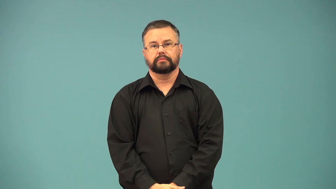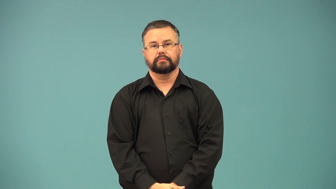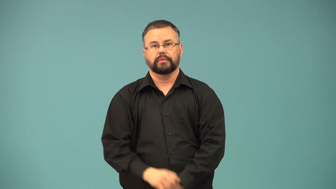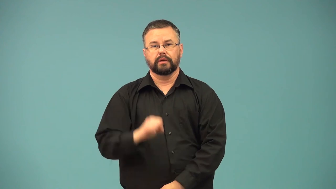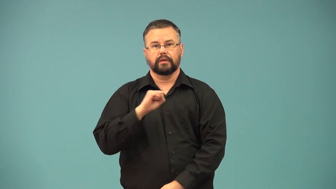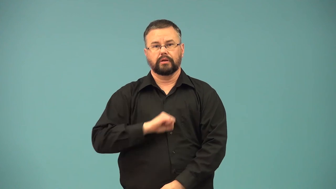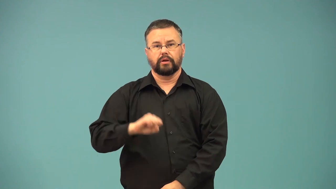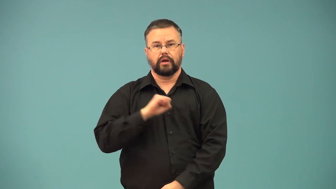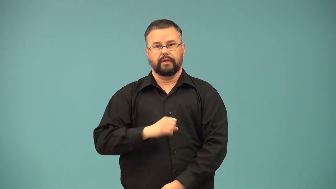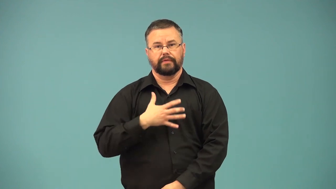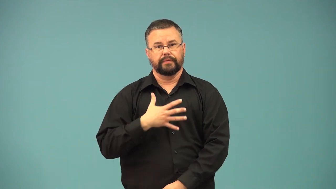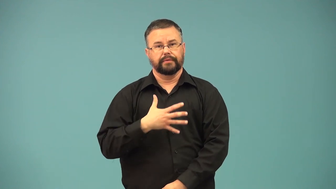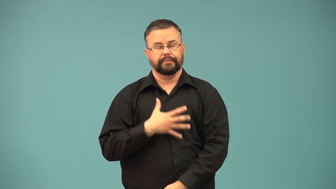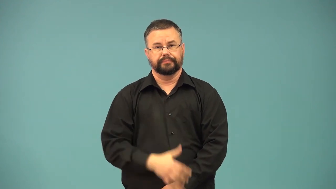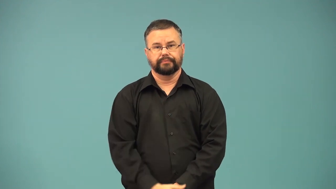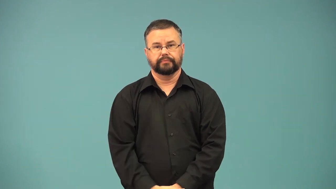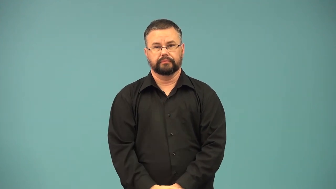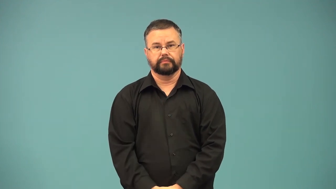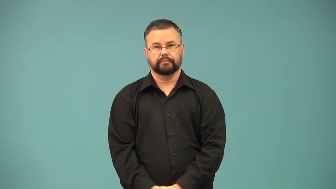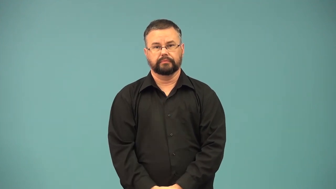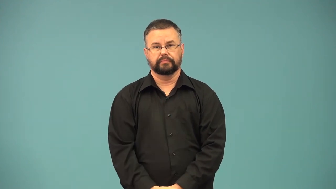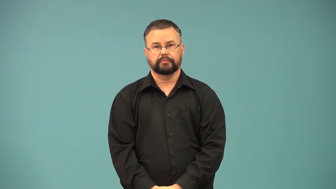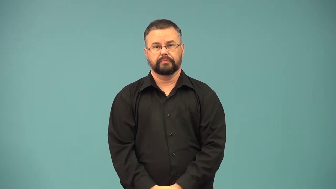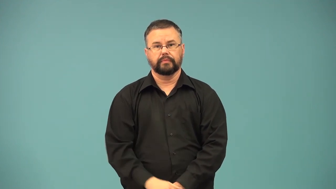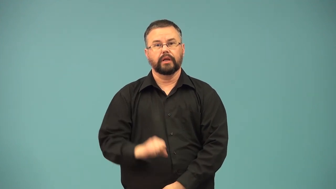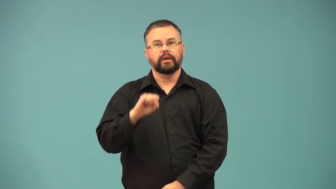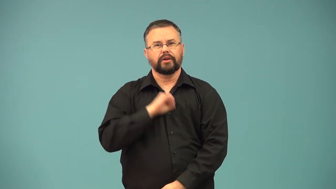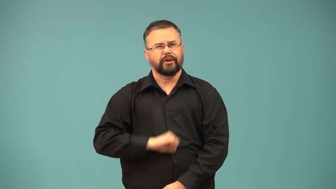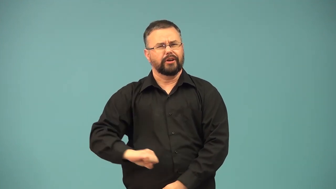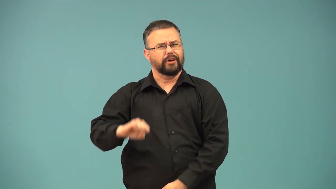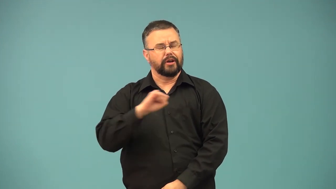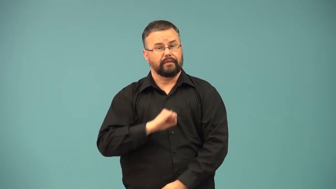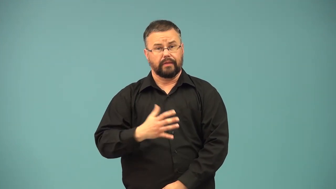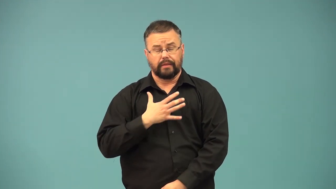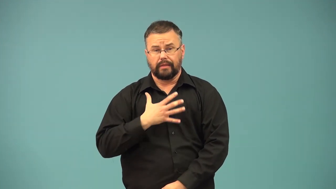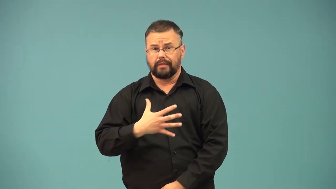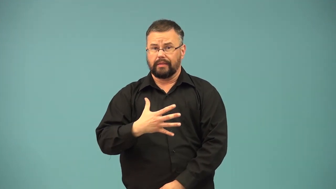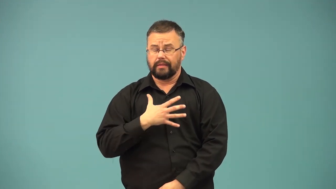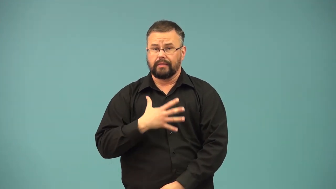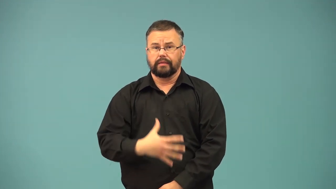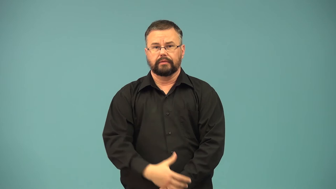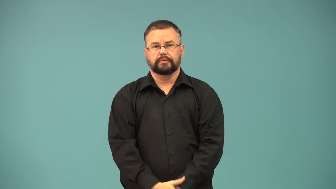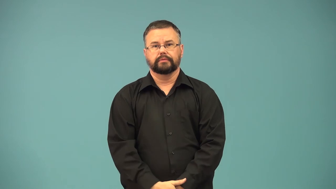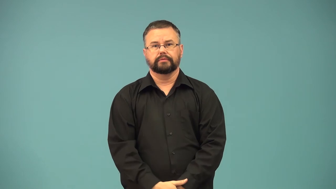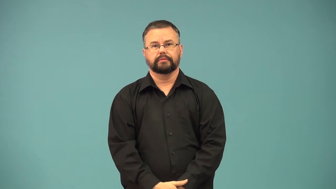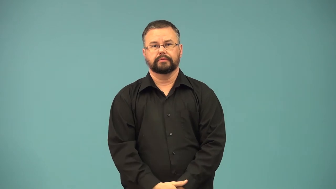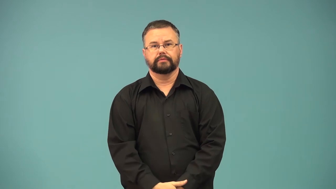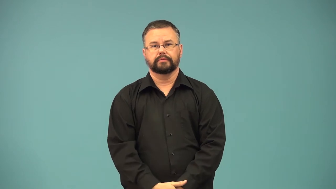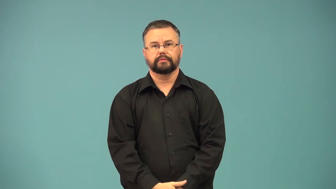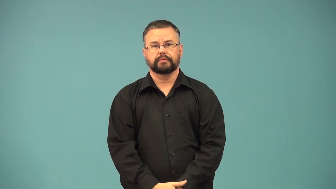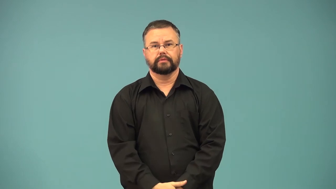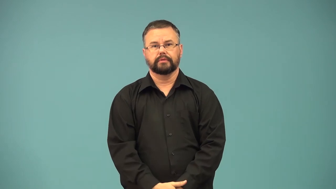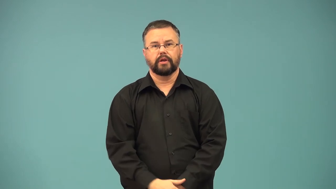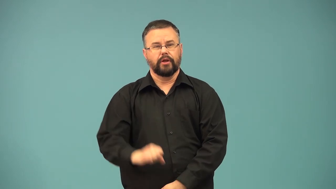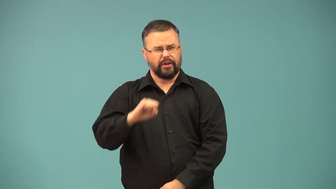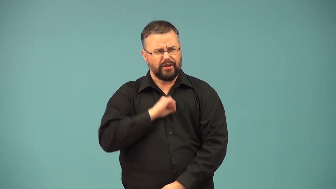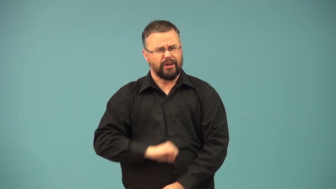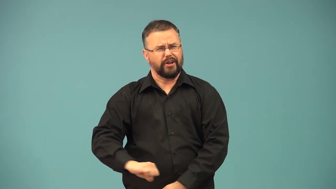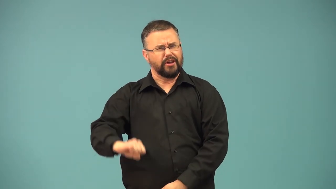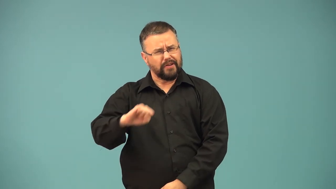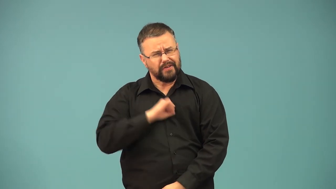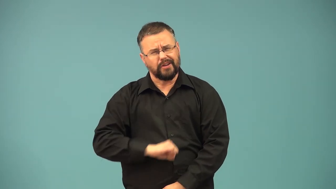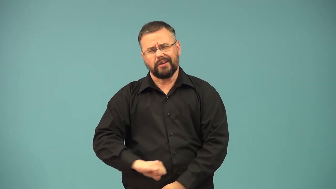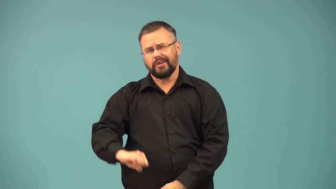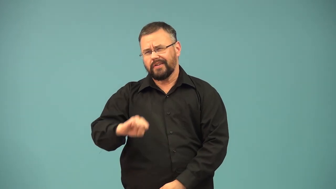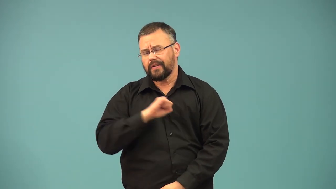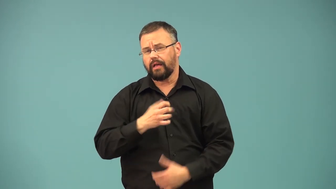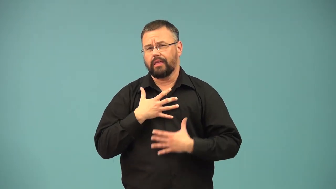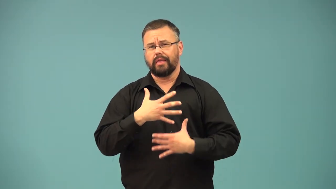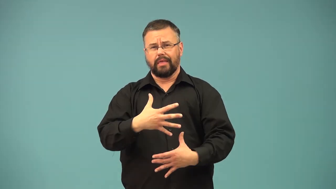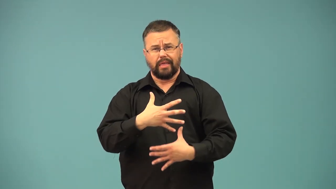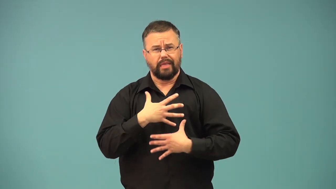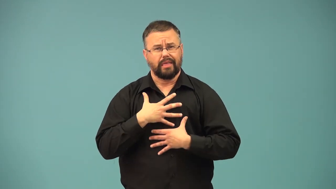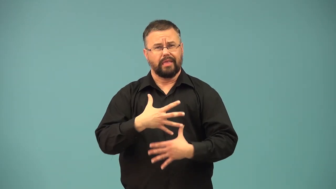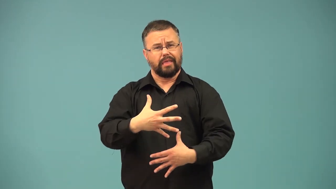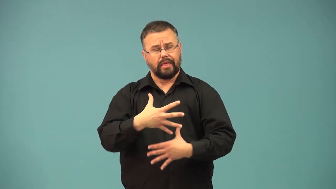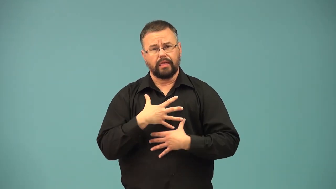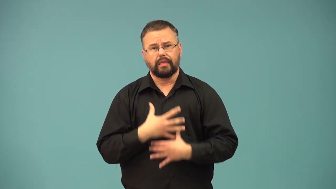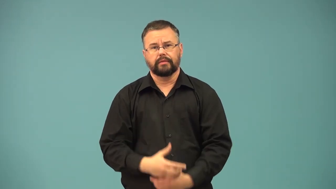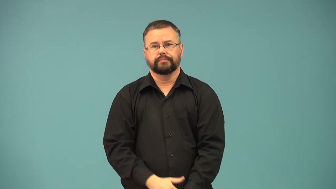croupy,croupier,croupiest